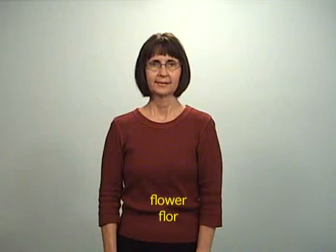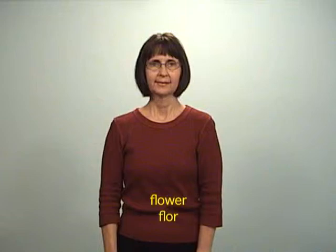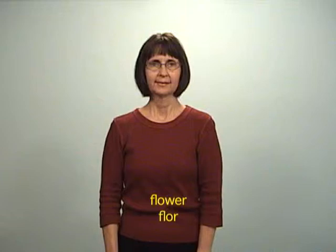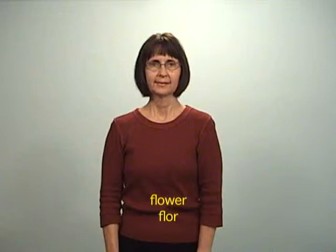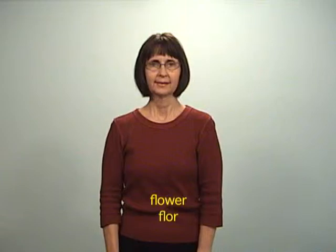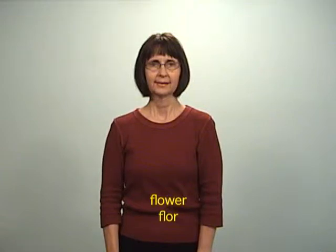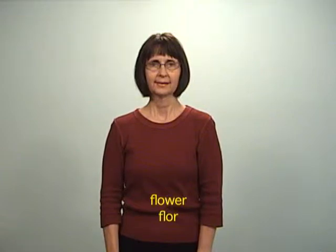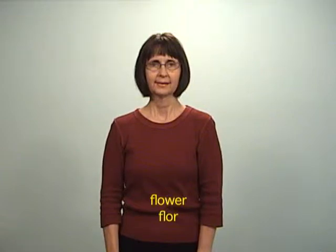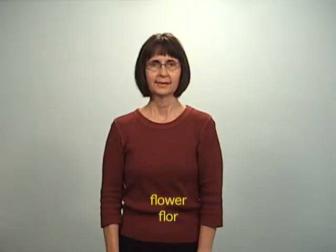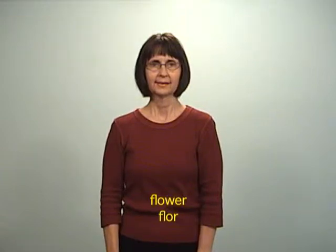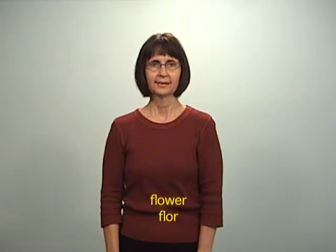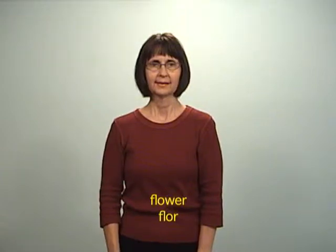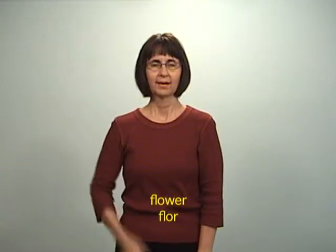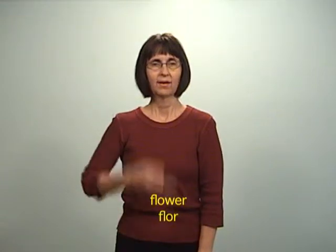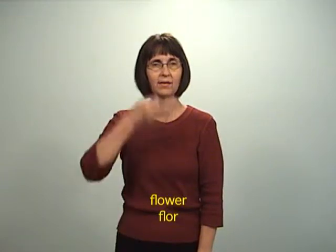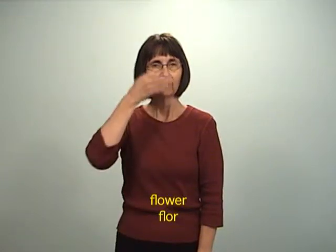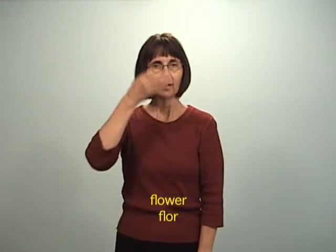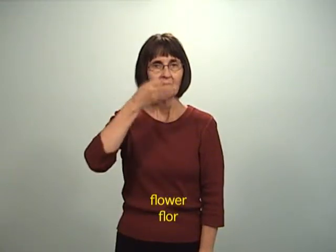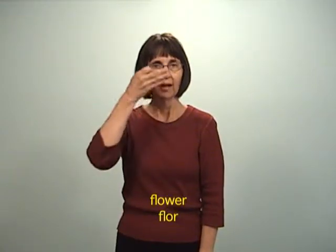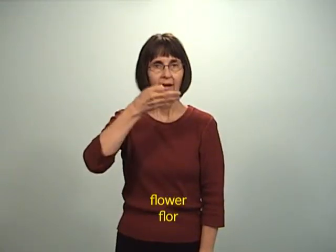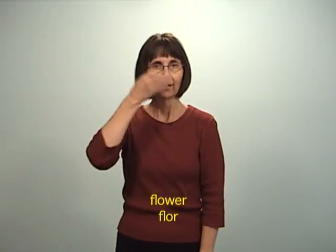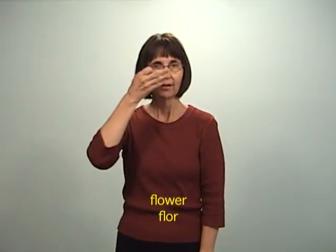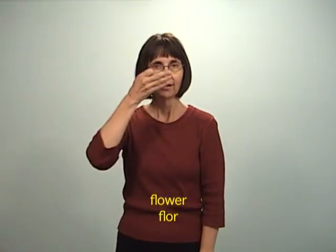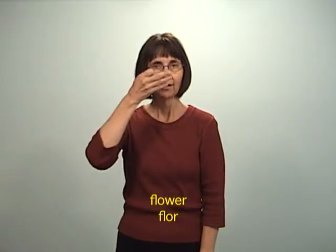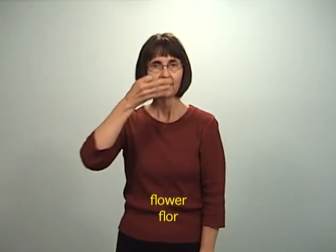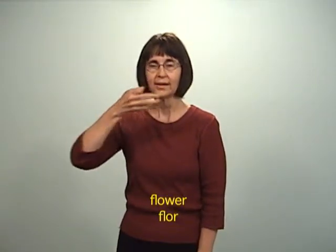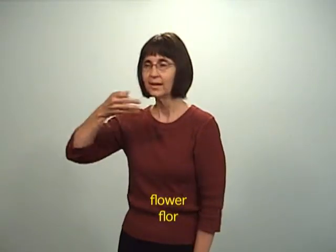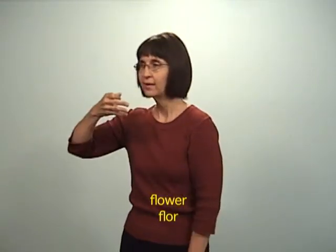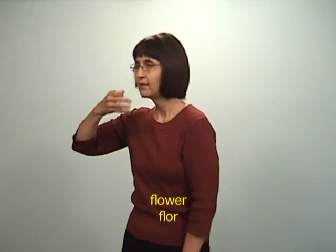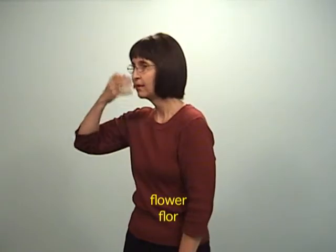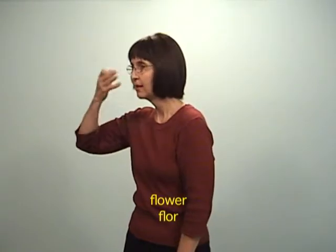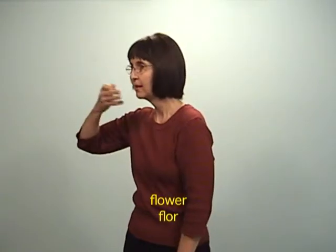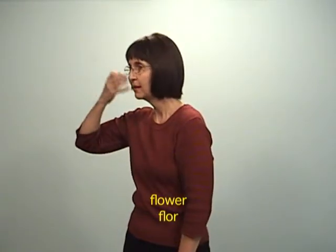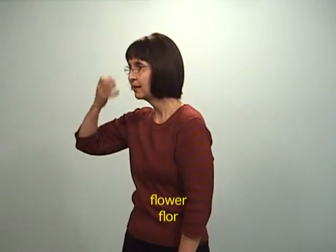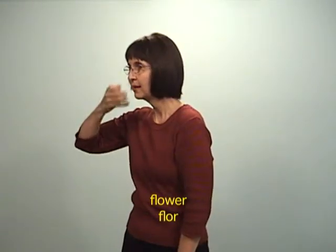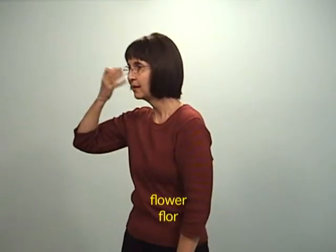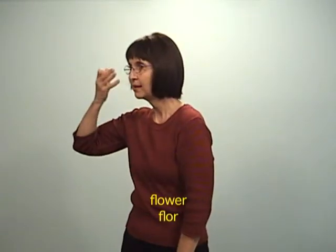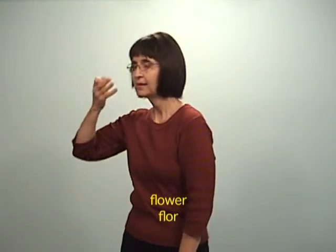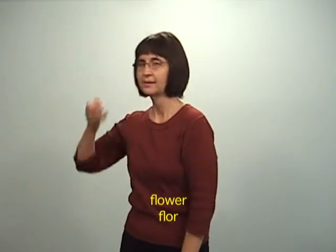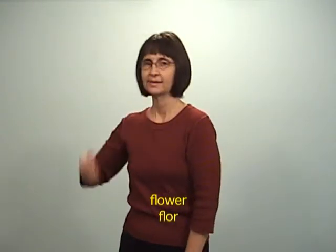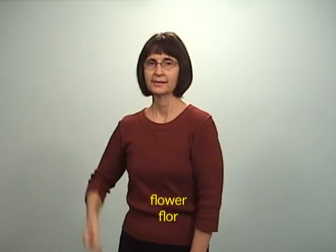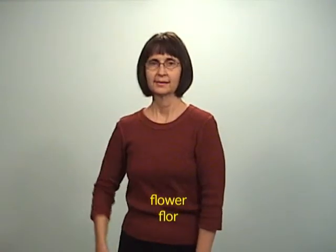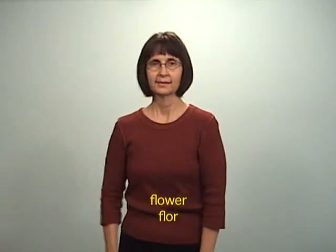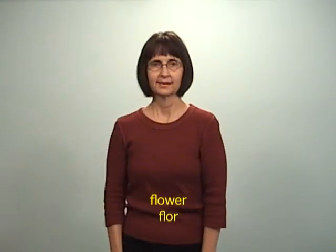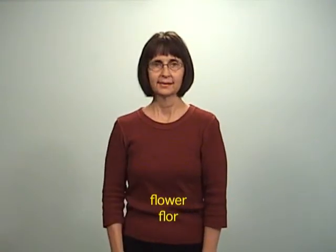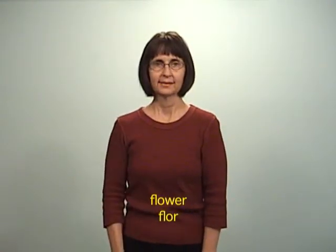Flower